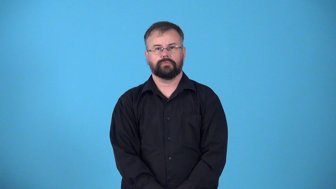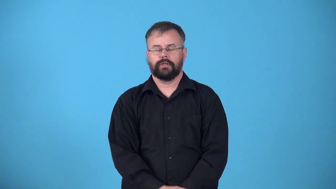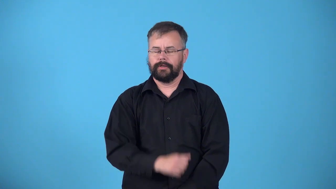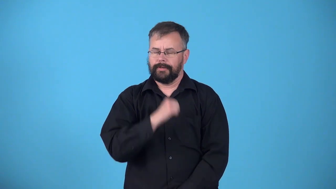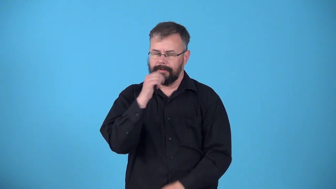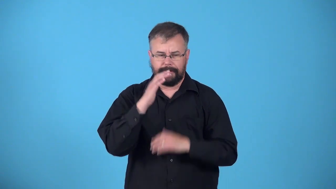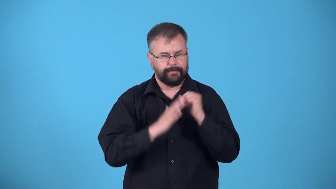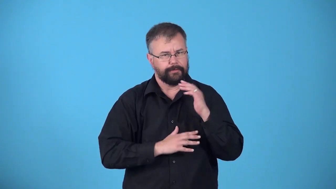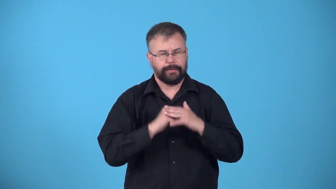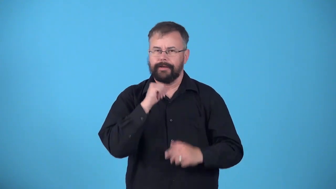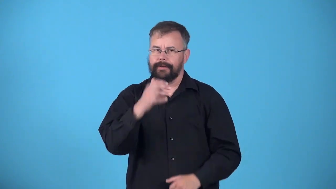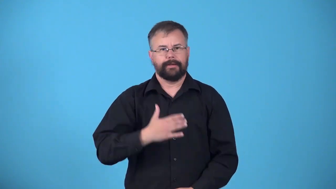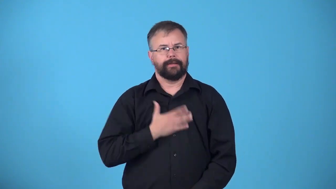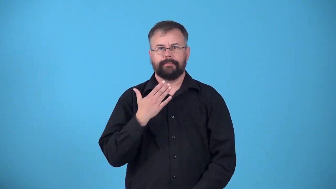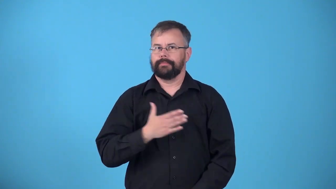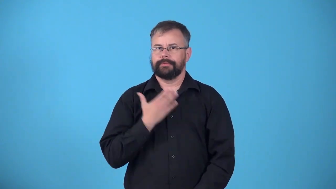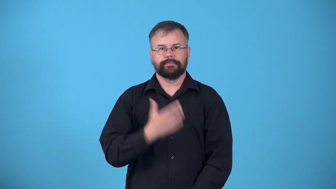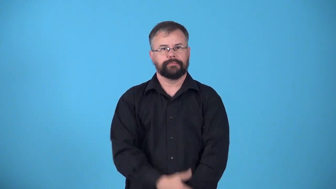heavy